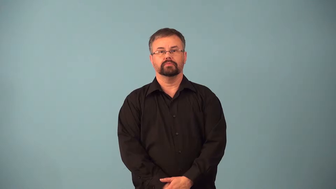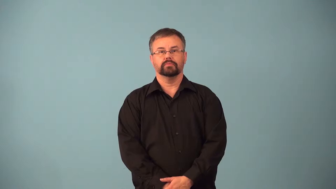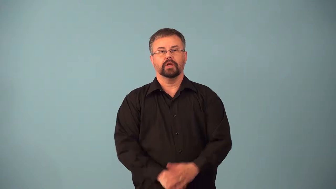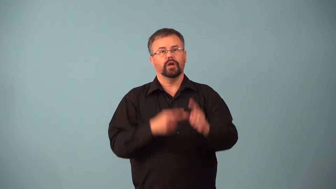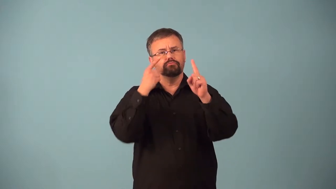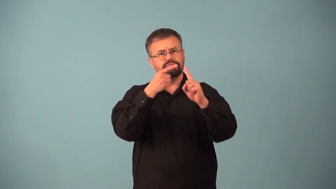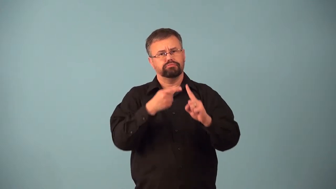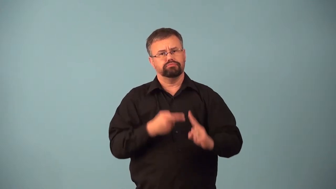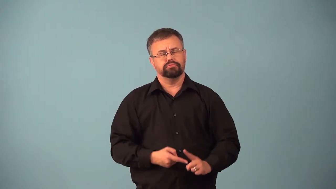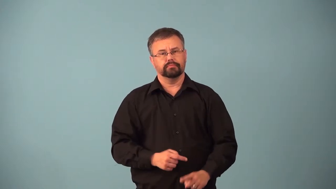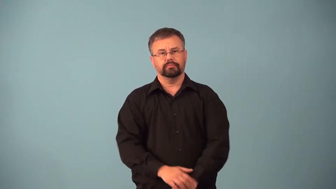ammunition-facts to support argument